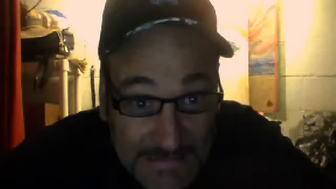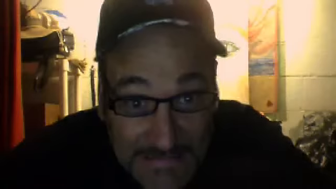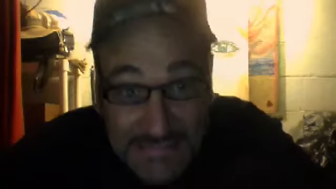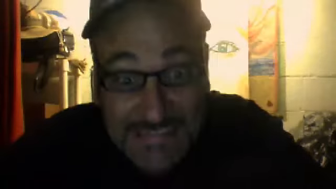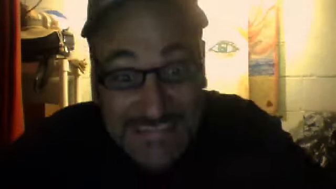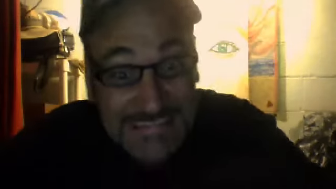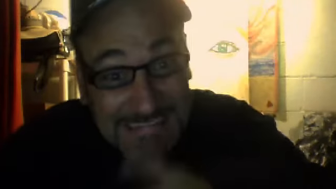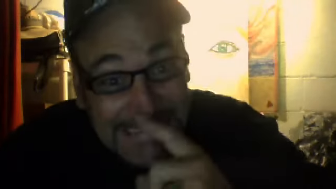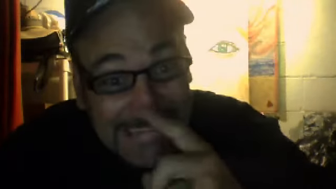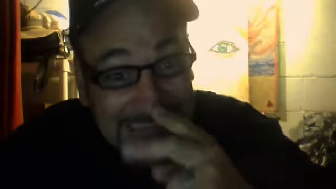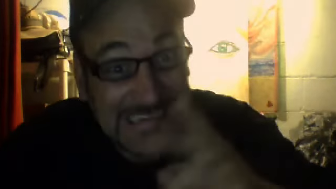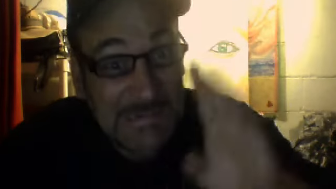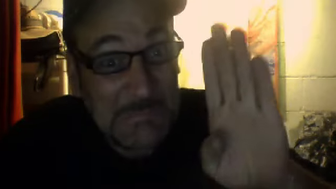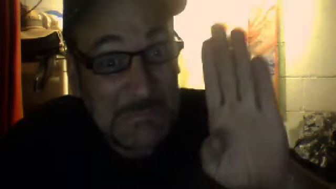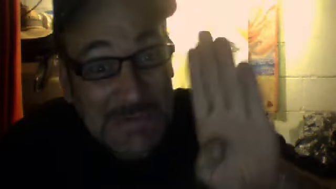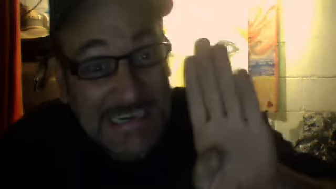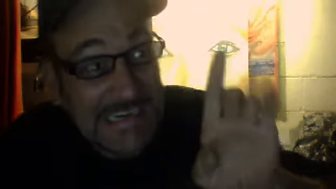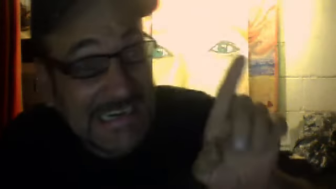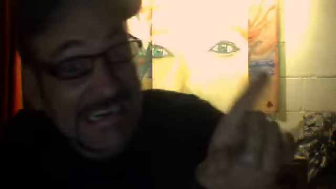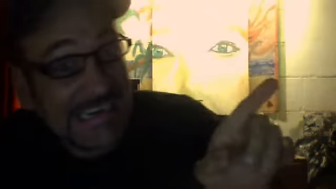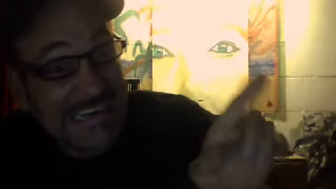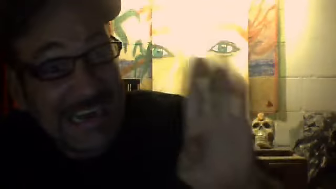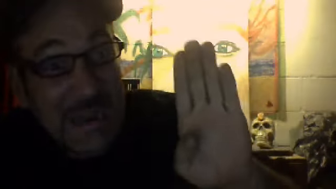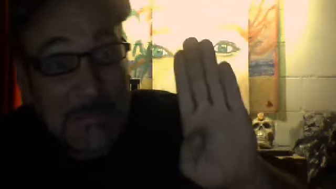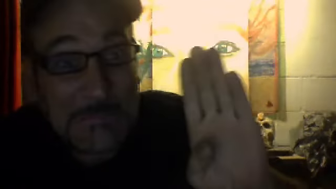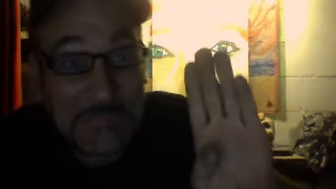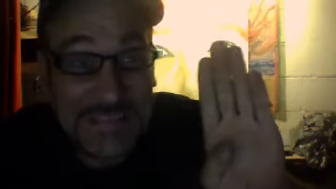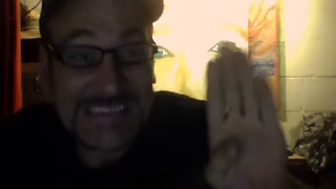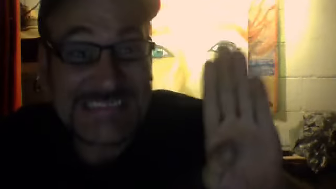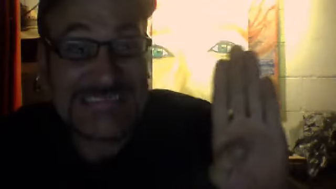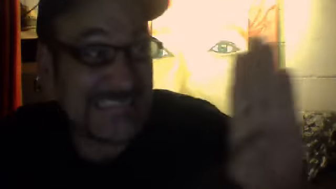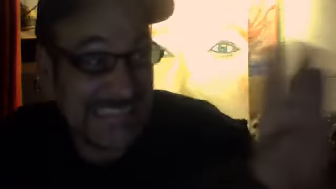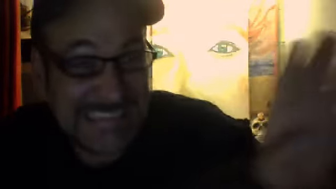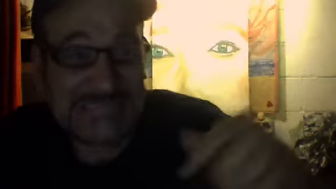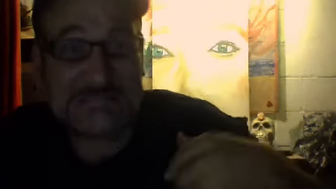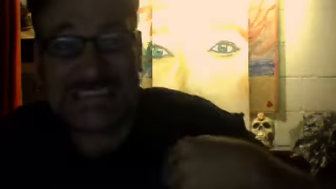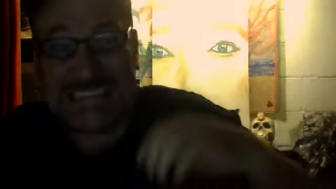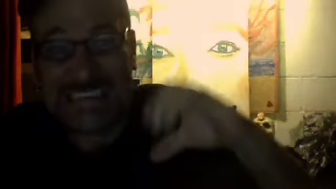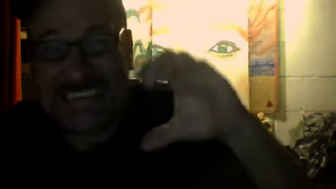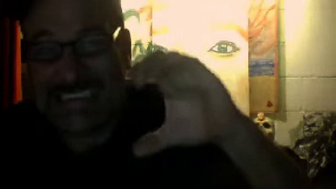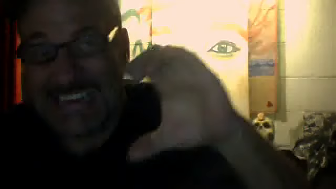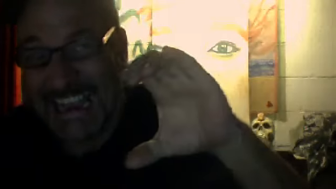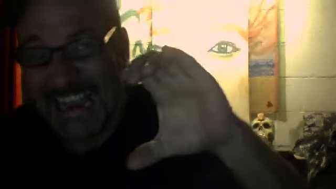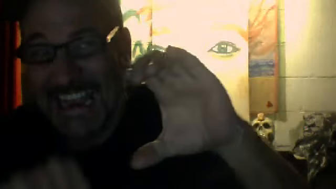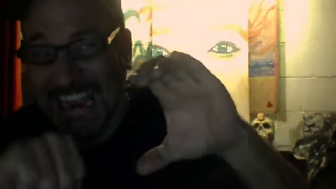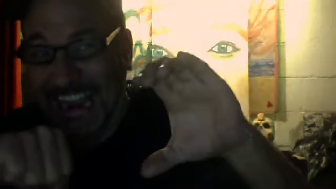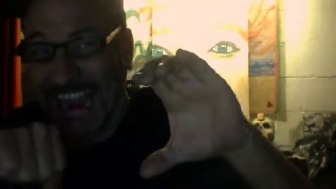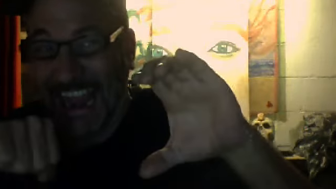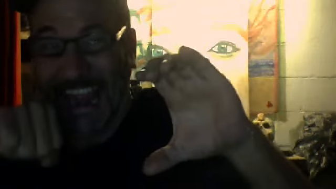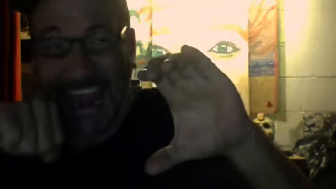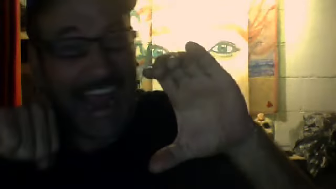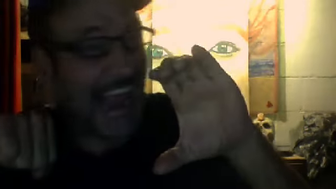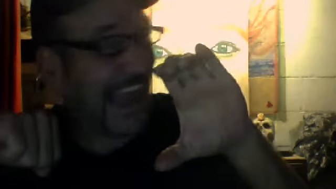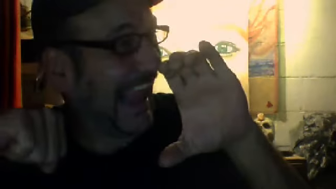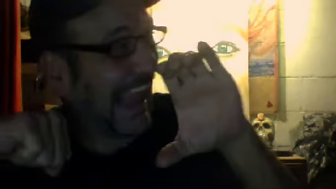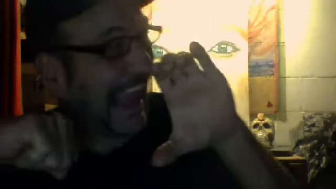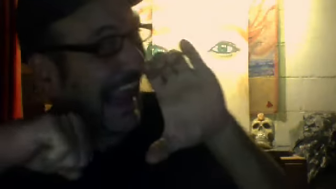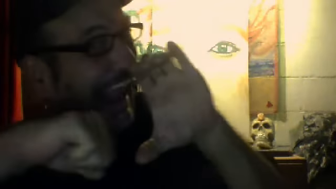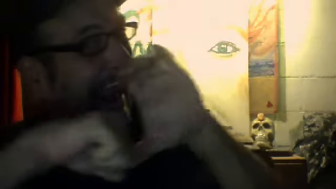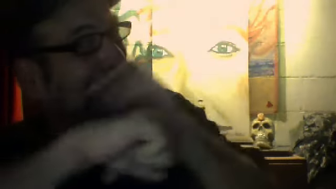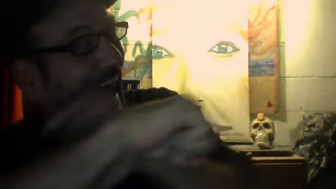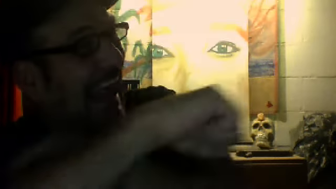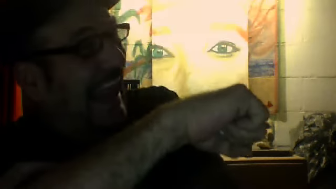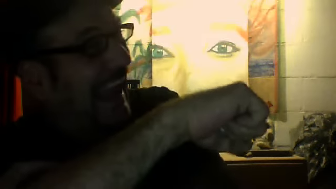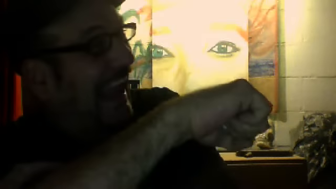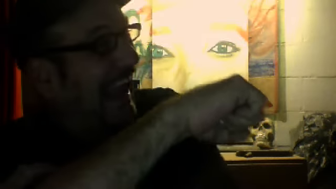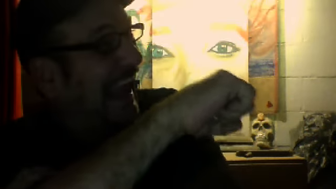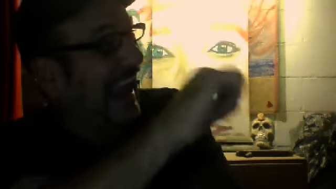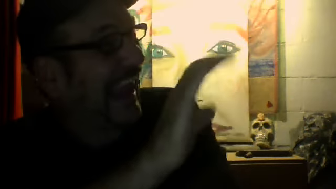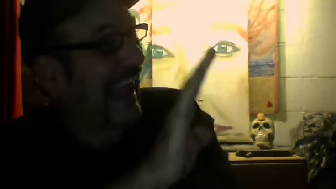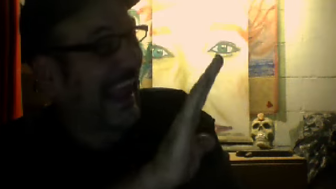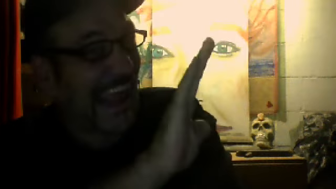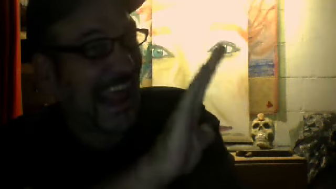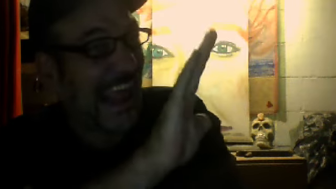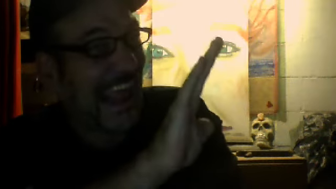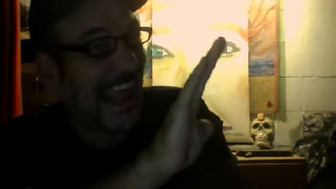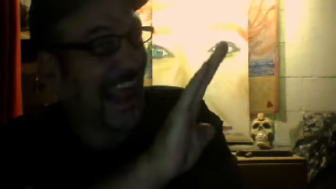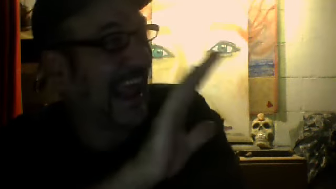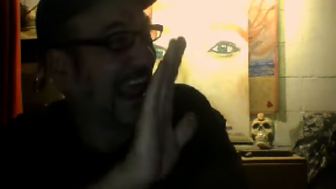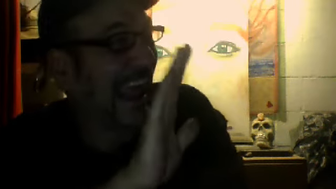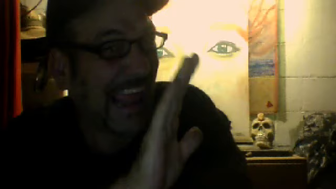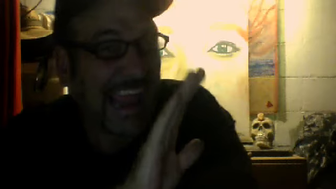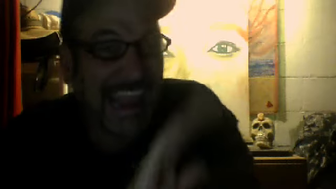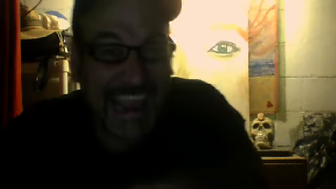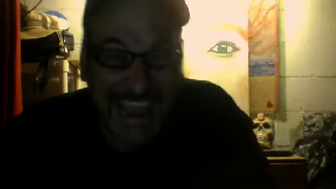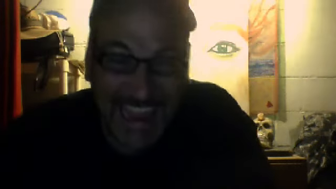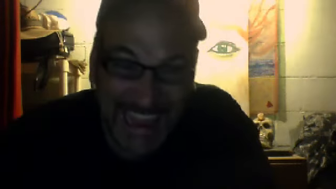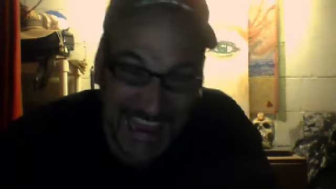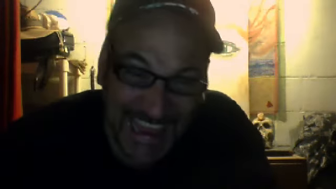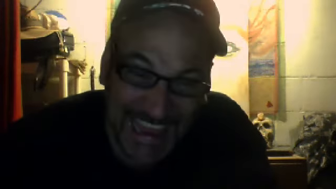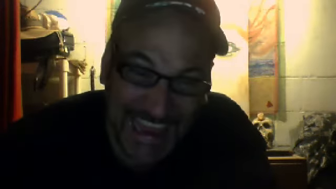C